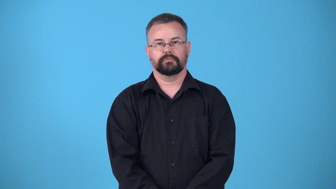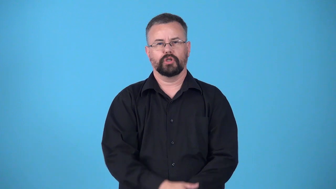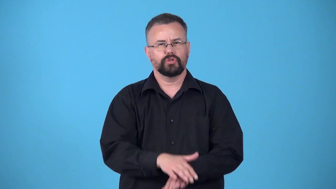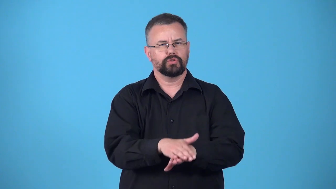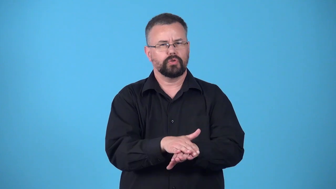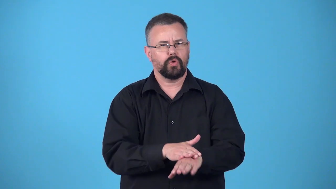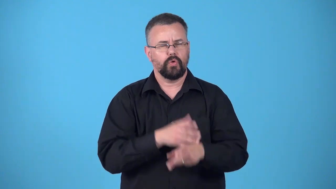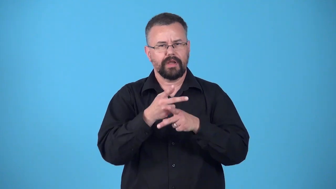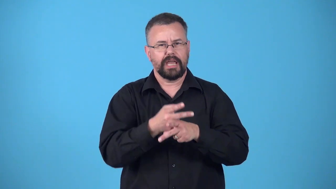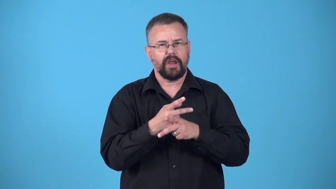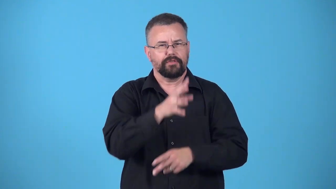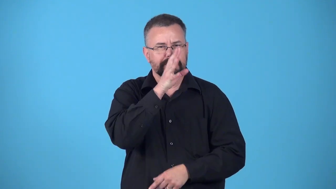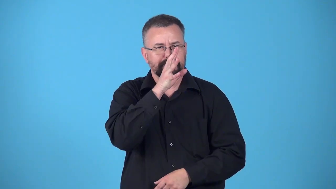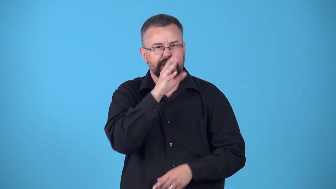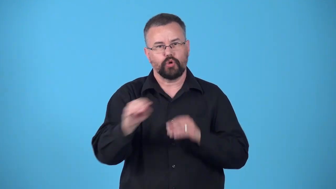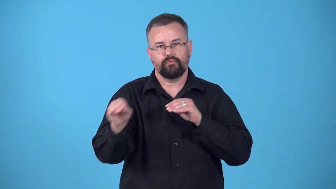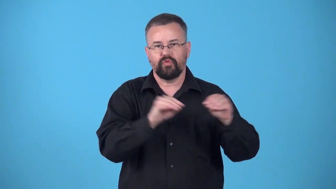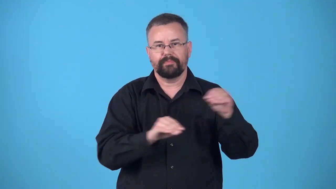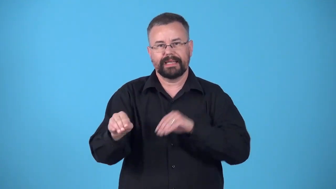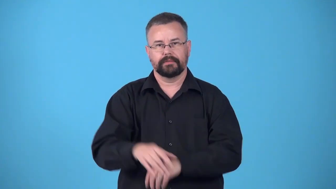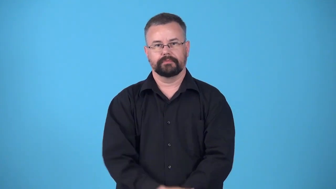deliberate-slow speech or movement